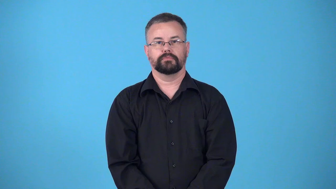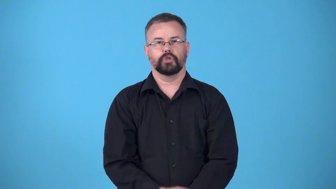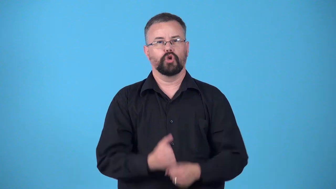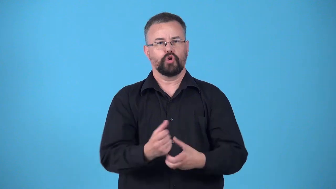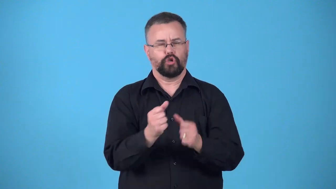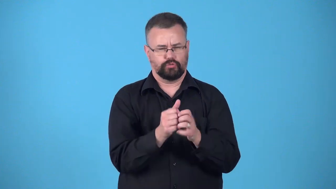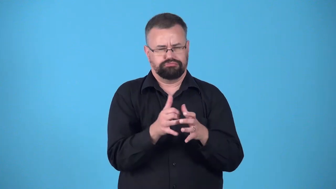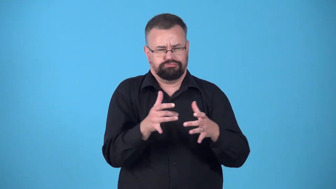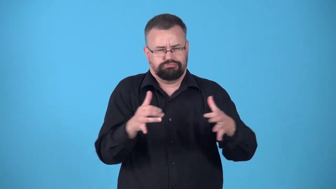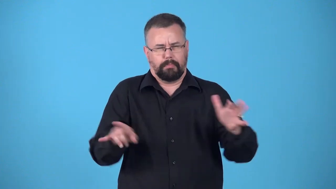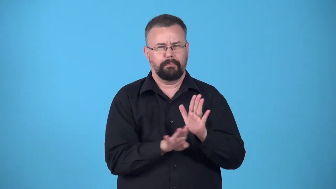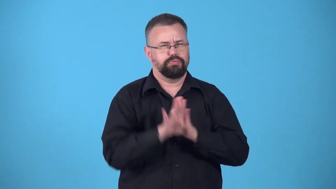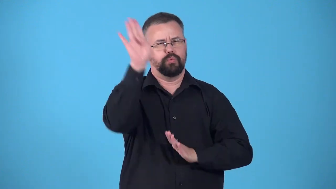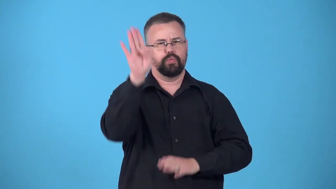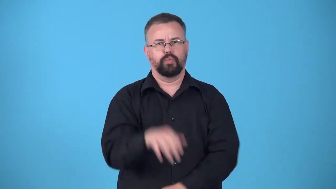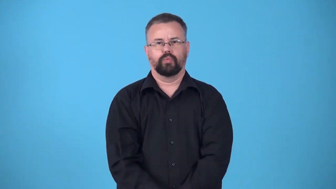develop